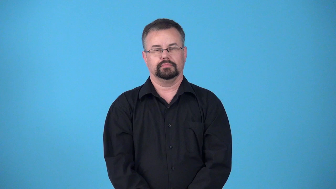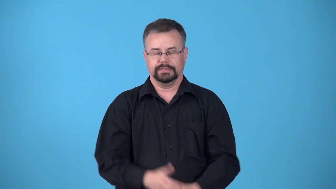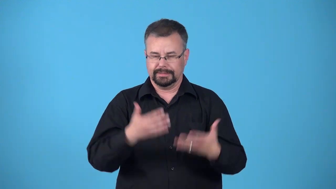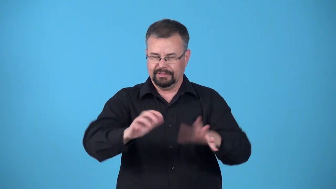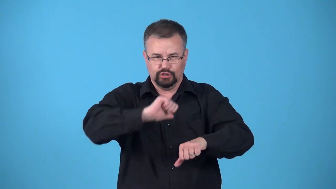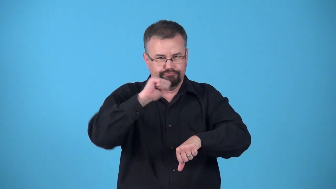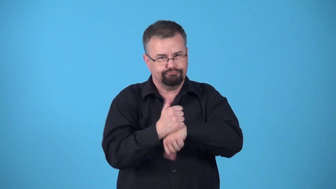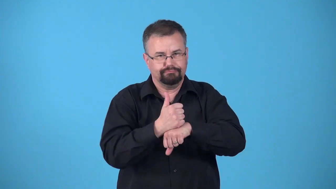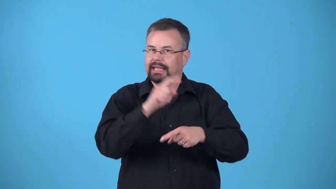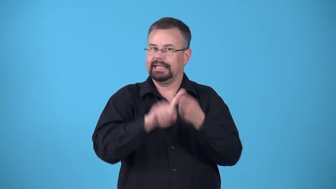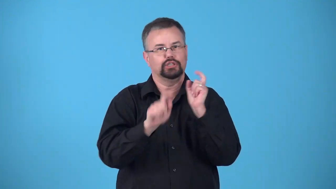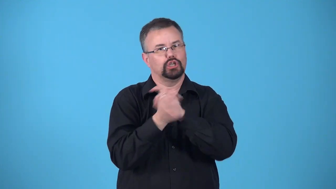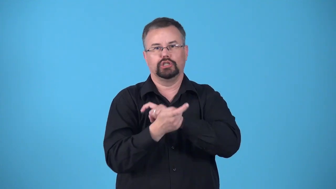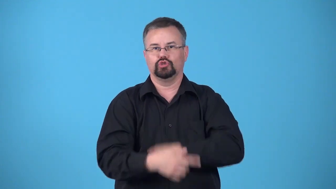set in stone